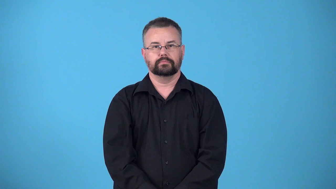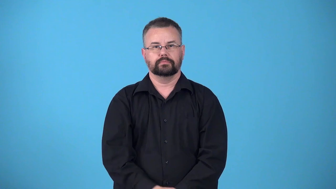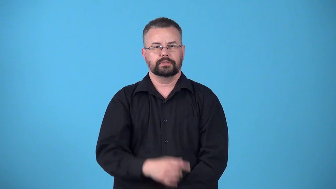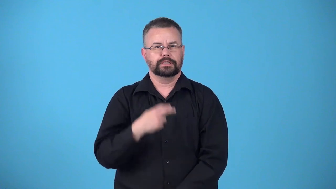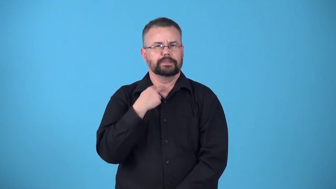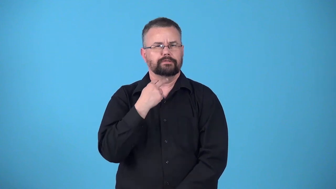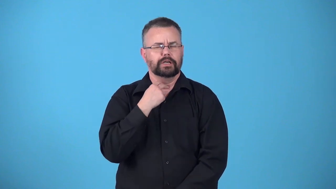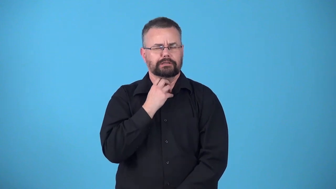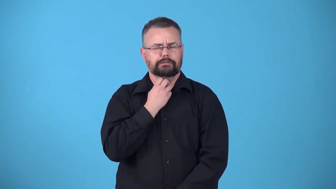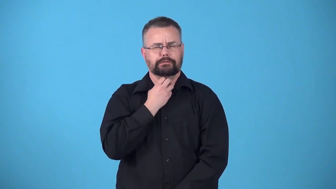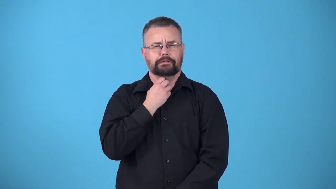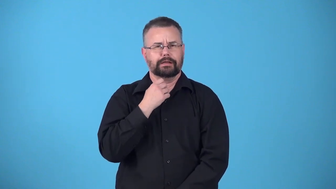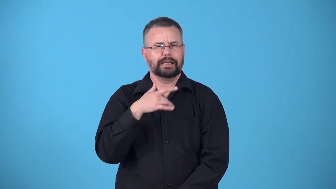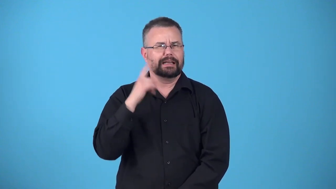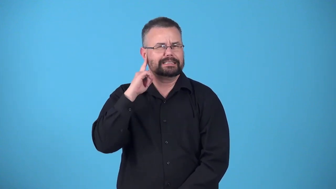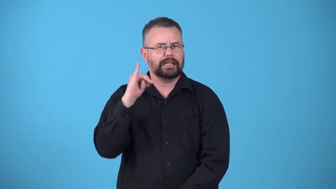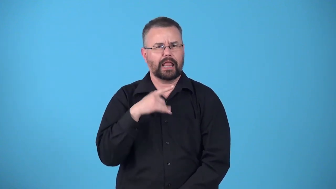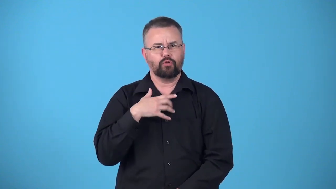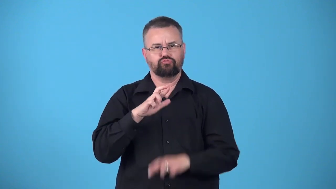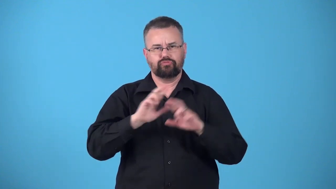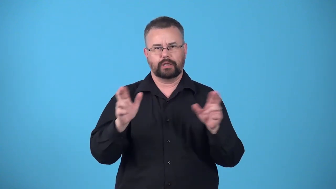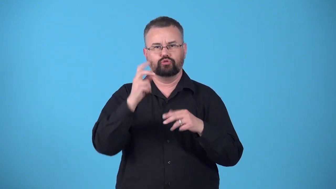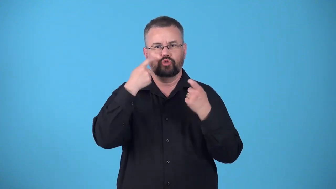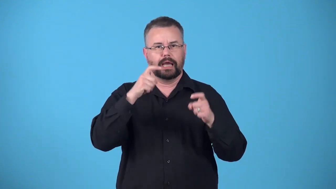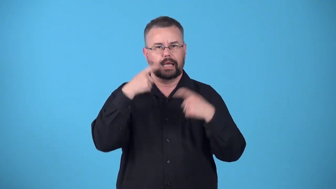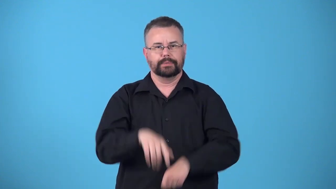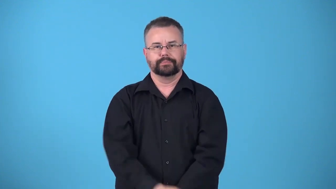brittle